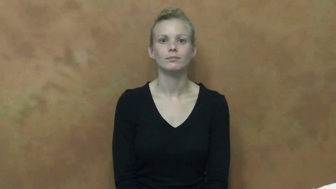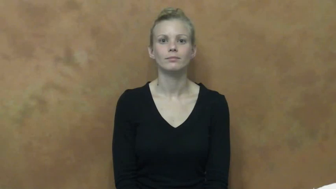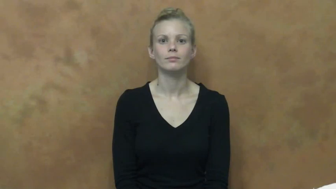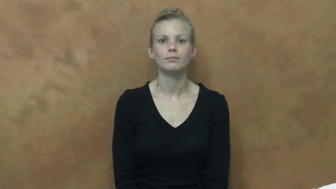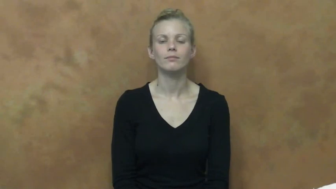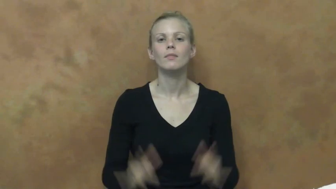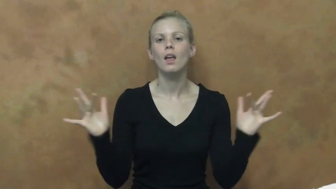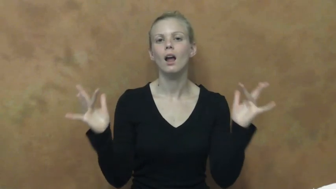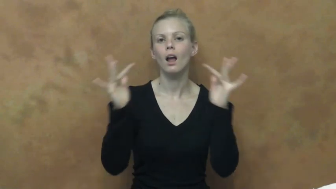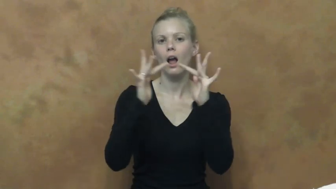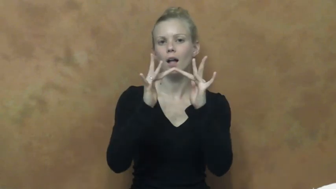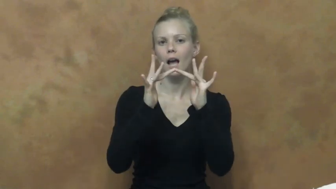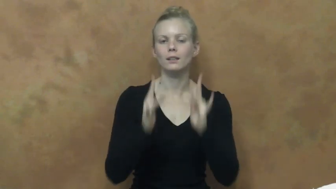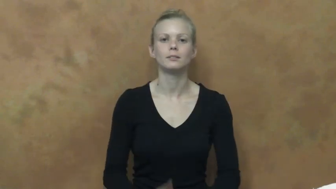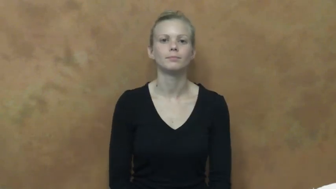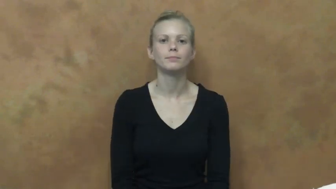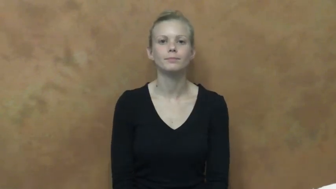contact